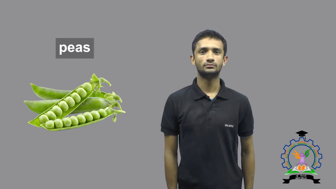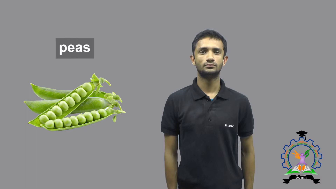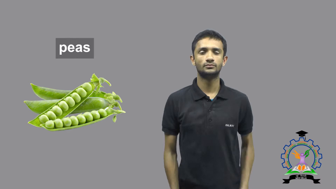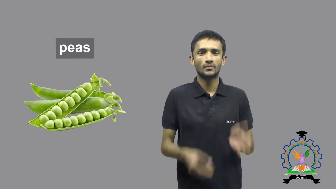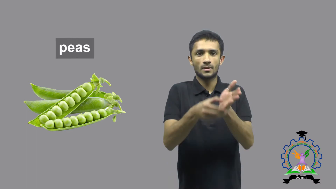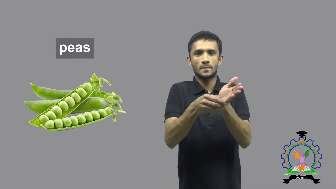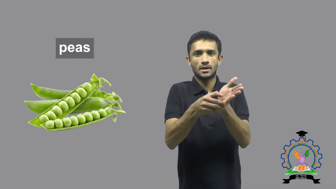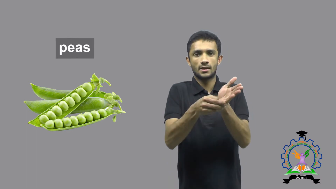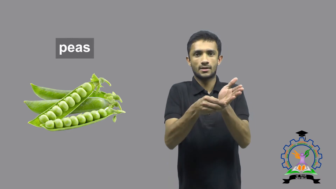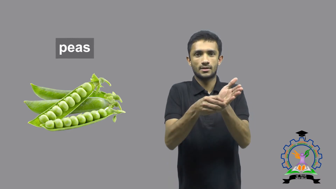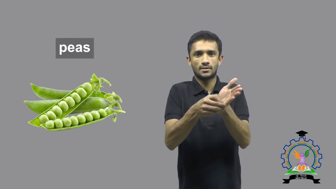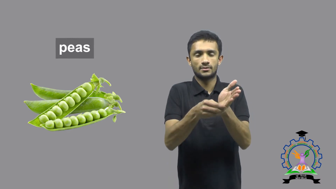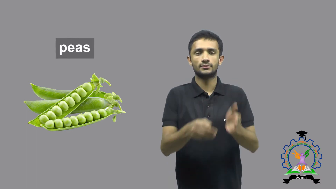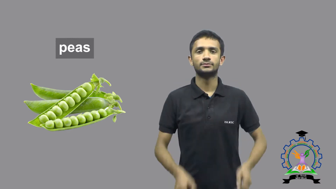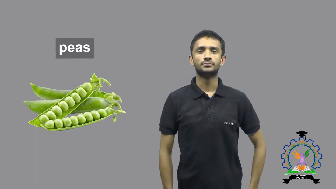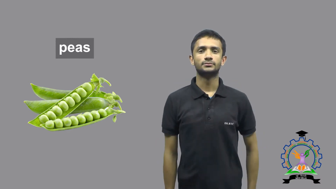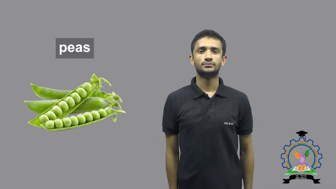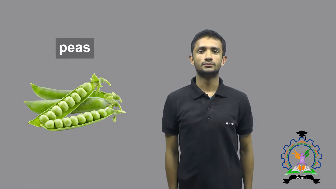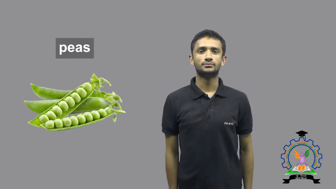peas